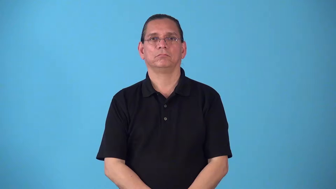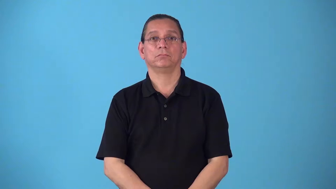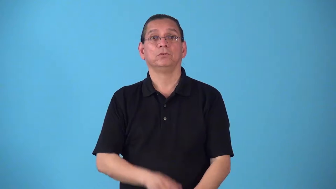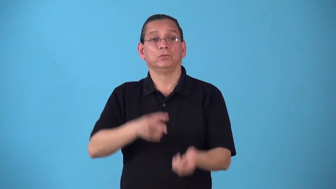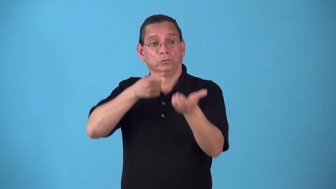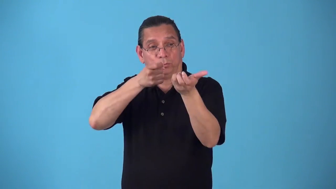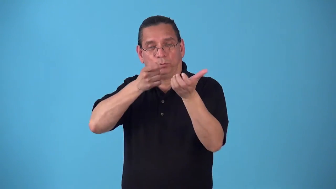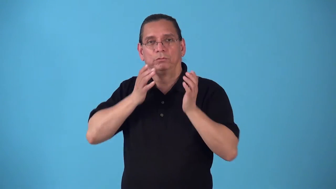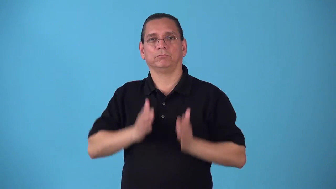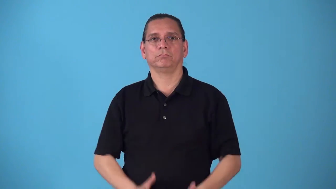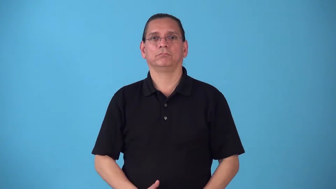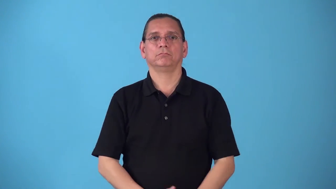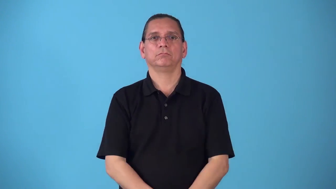shooter-rifle